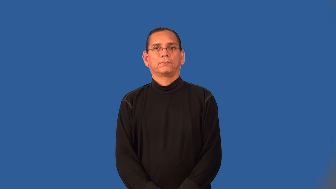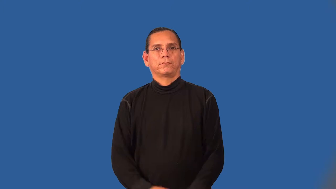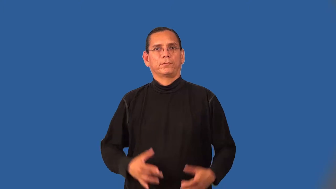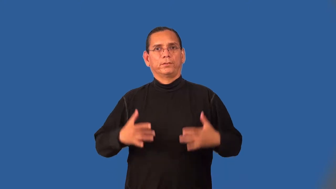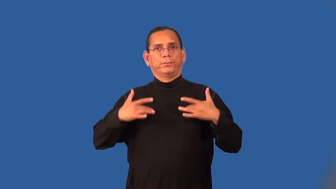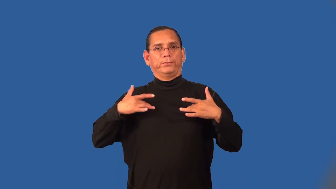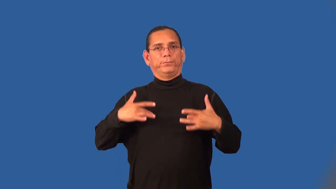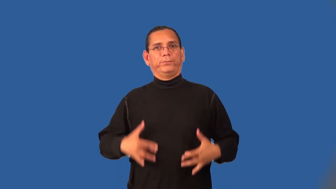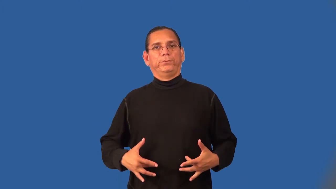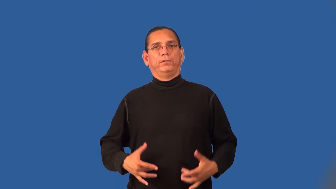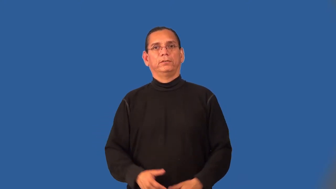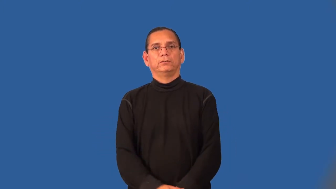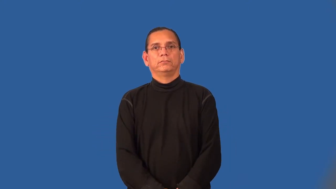topless-woman